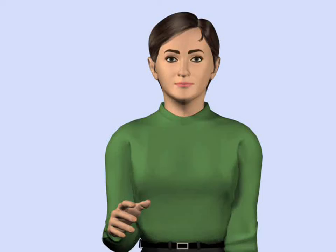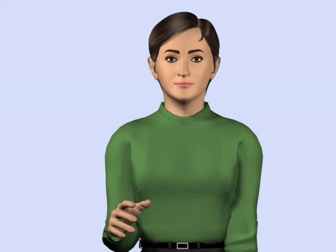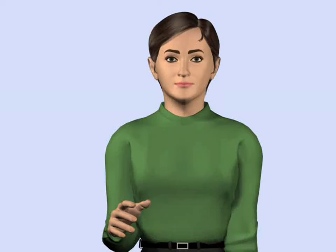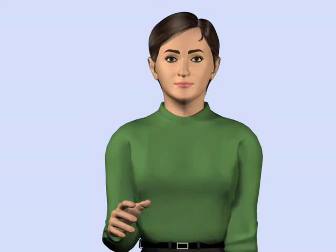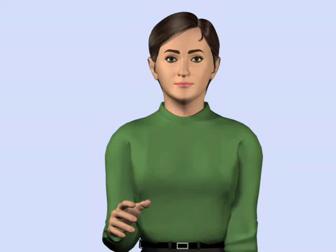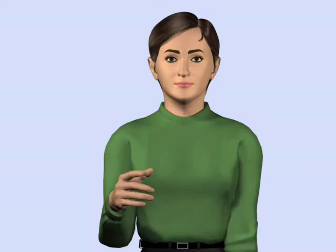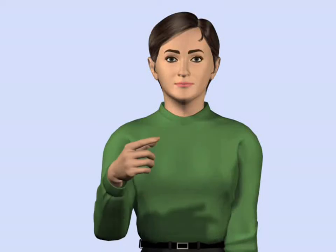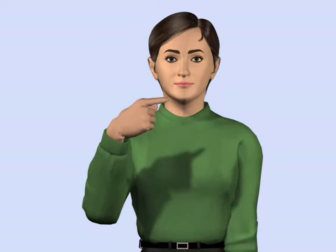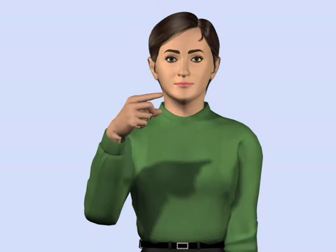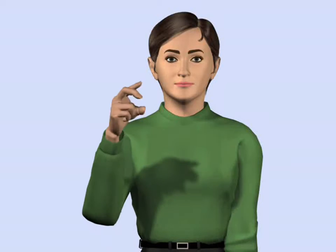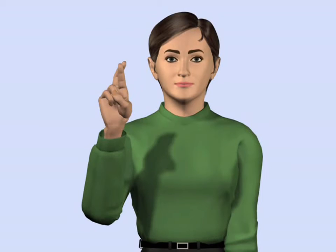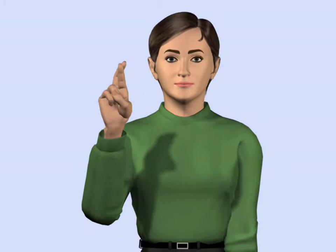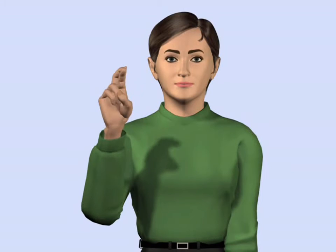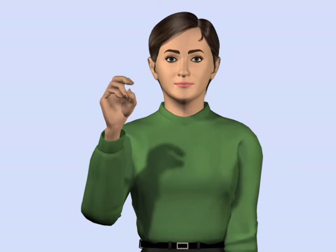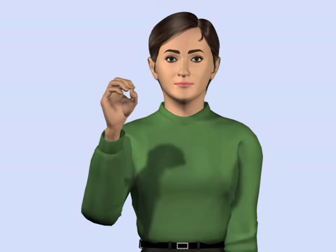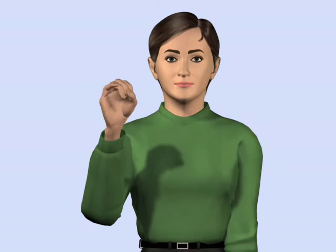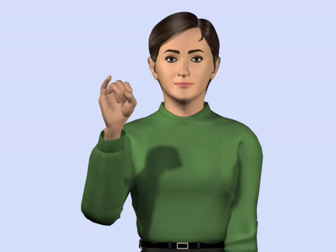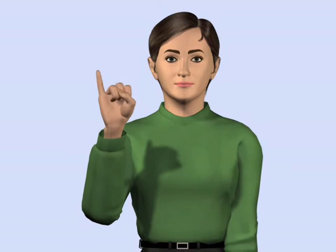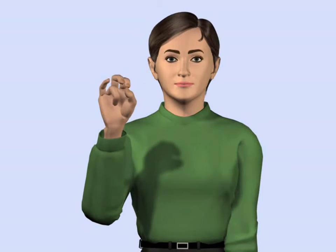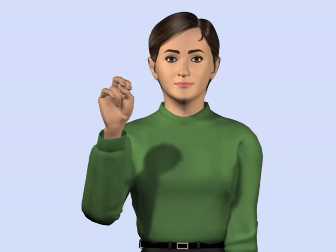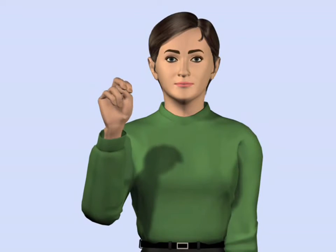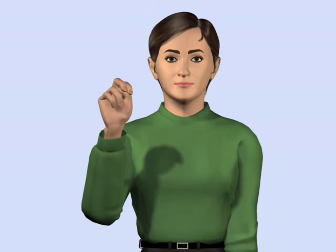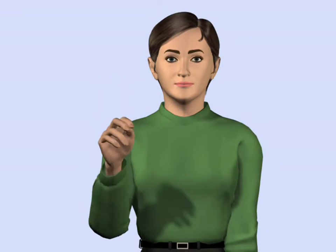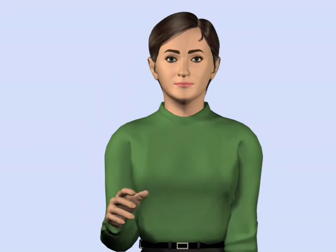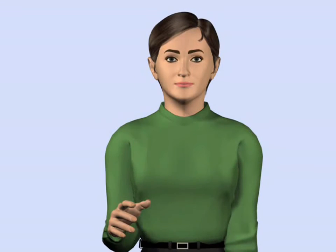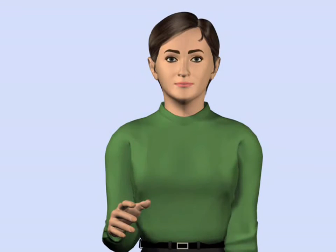groin